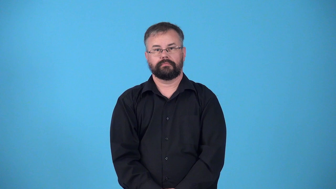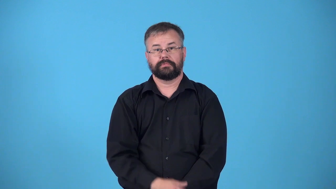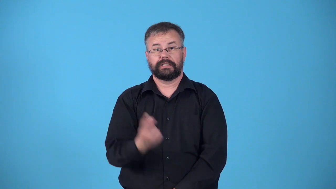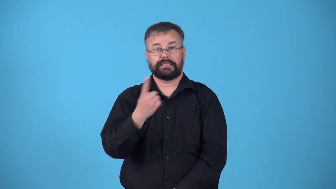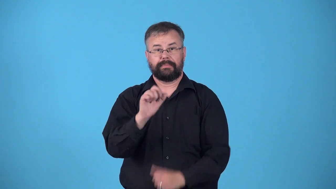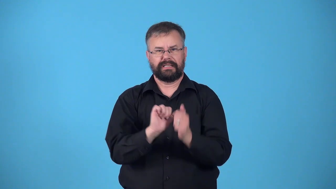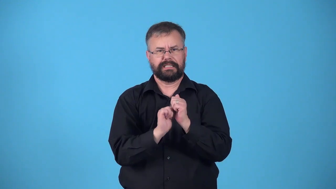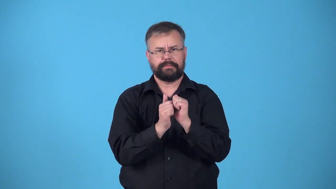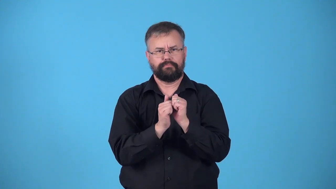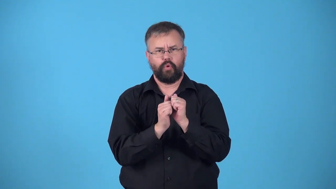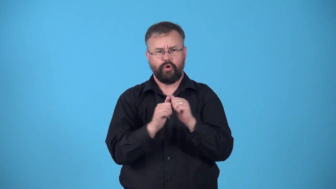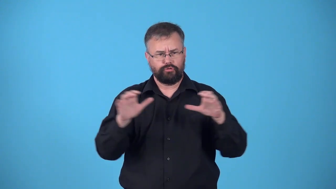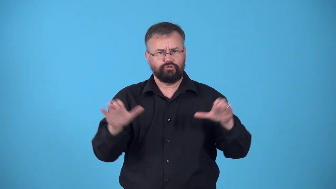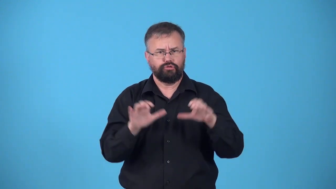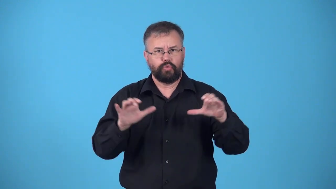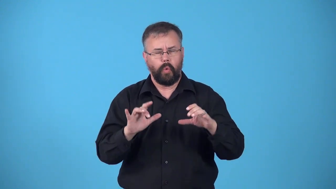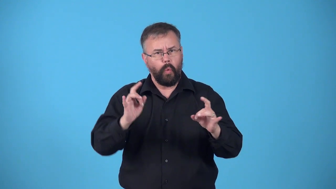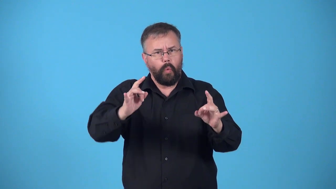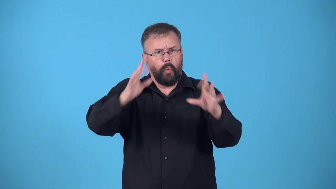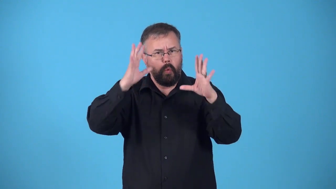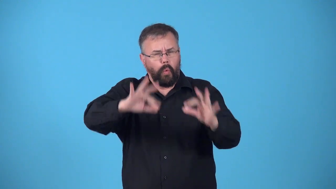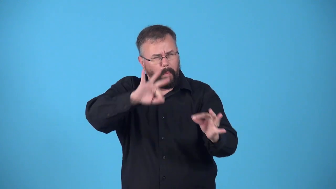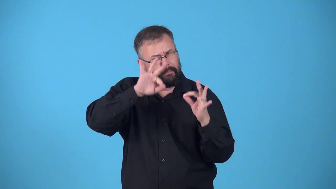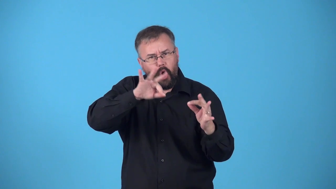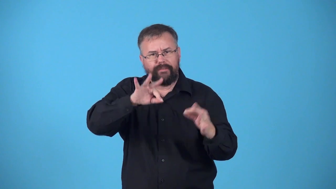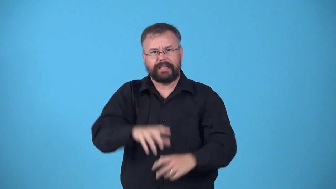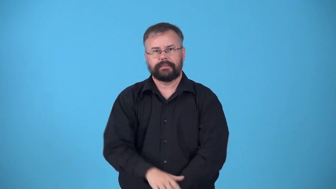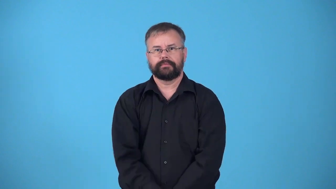nail-done perfectly